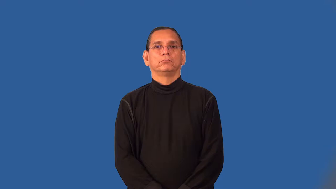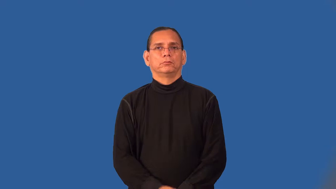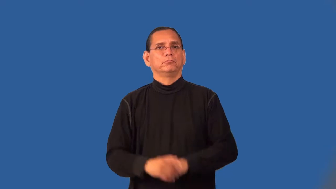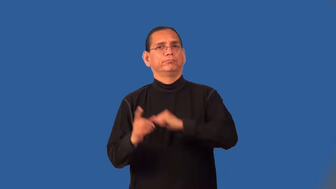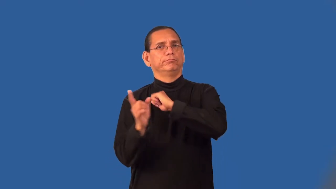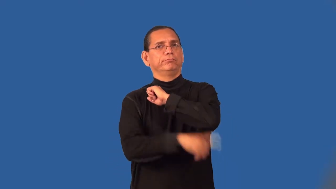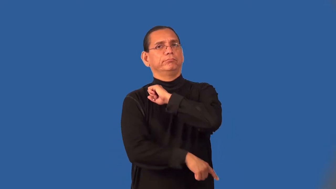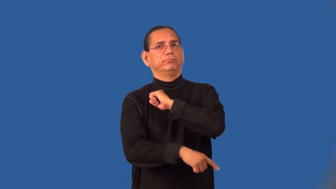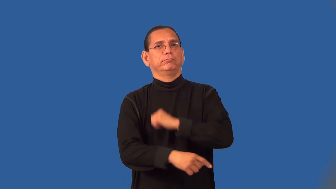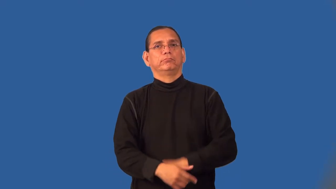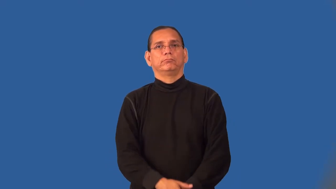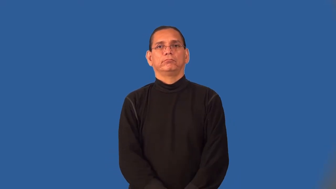penal